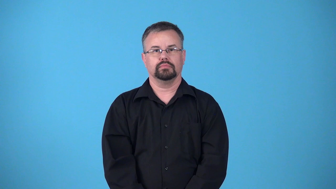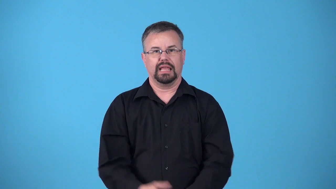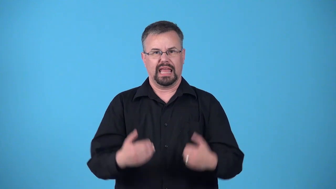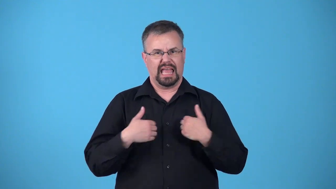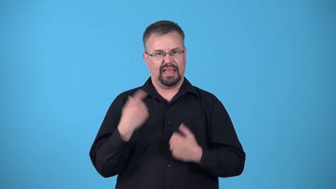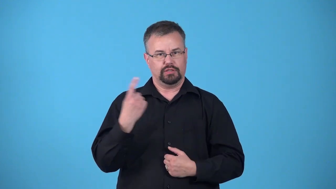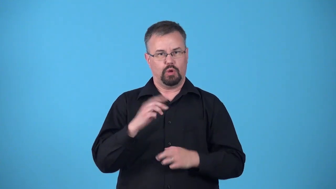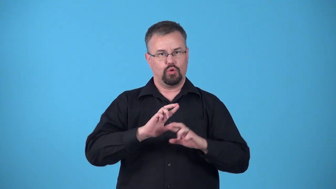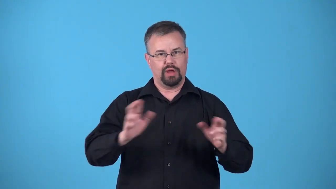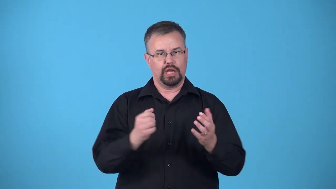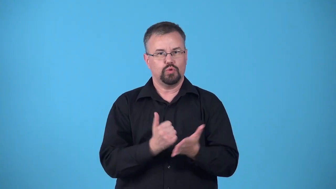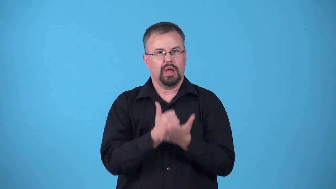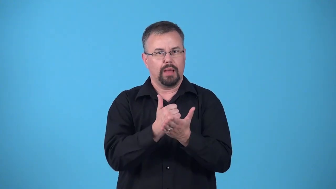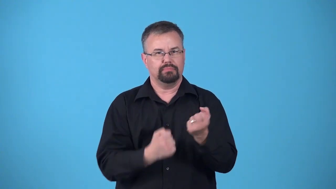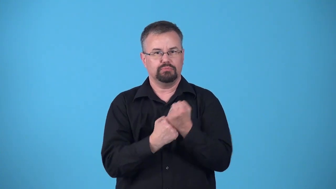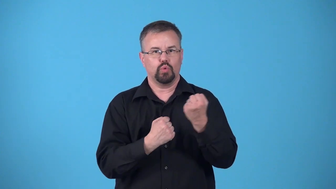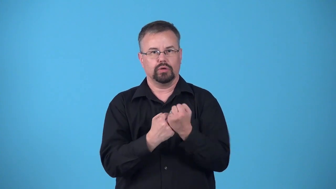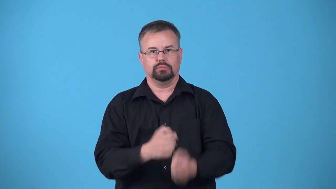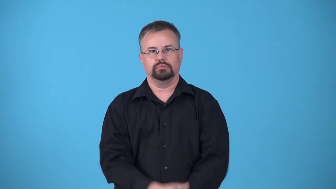have someone in your corner